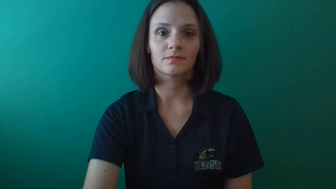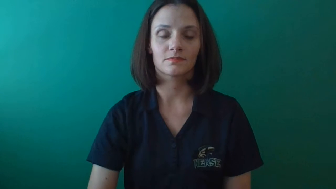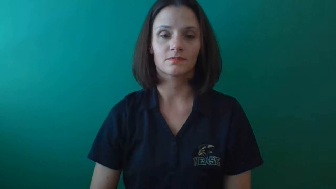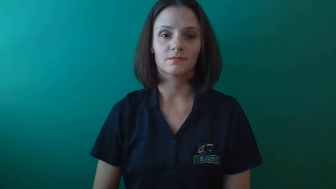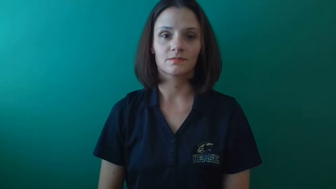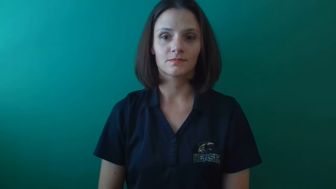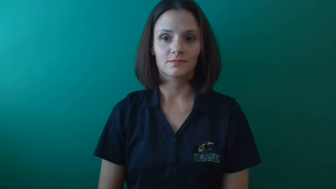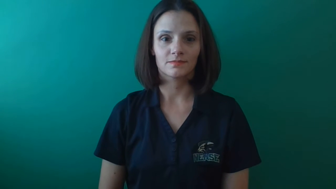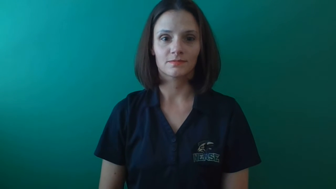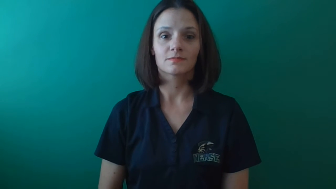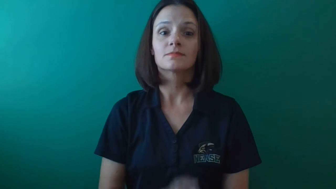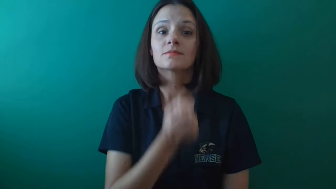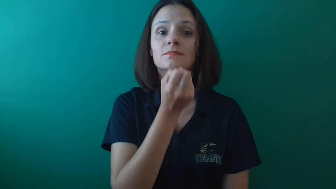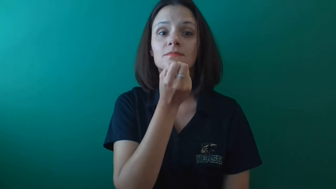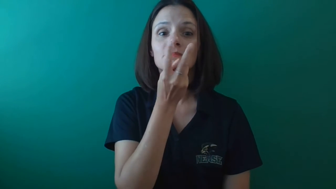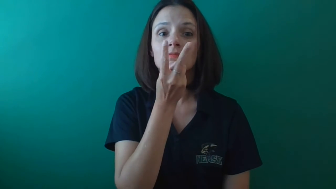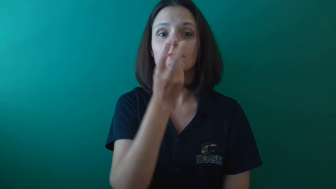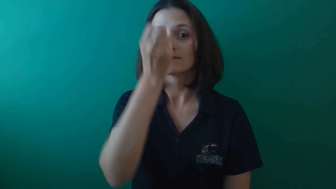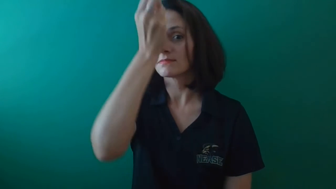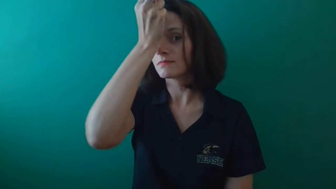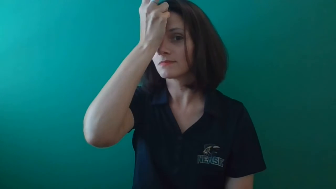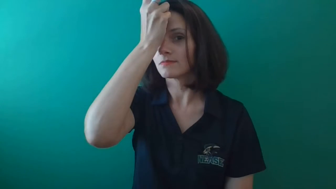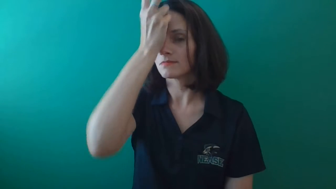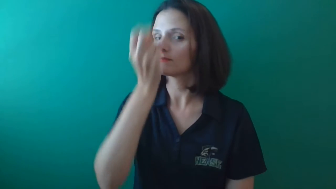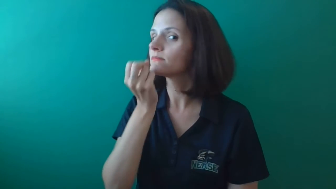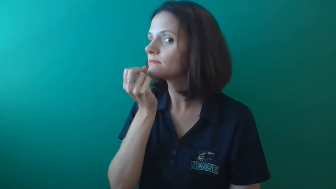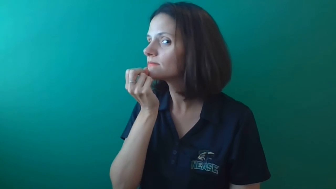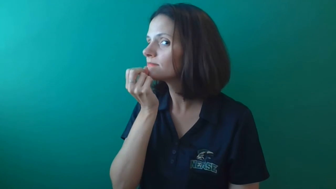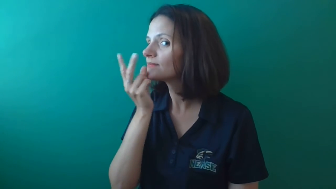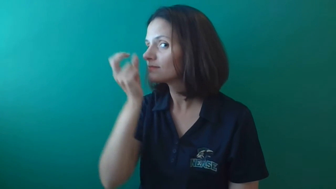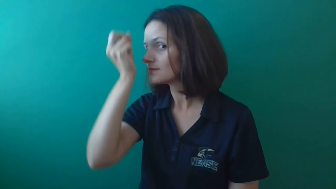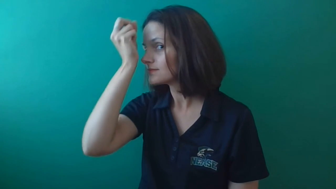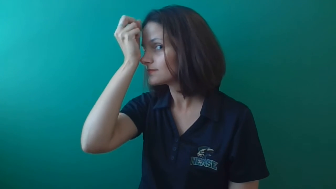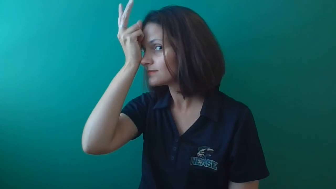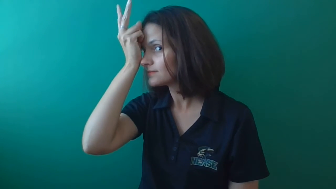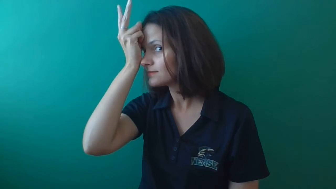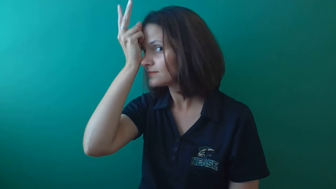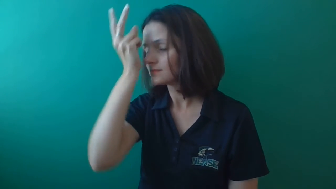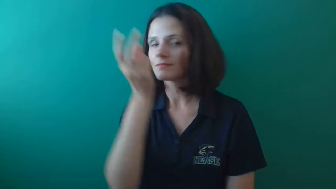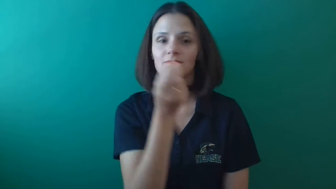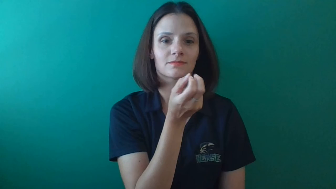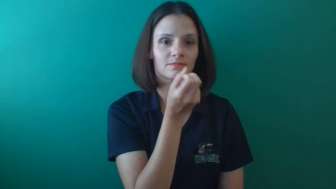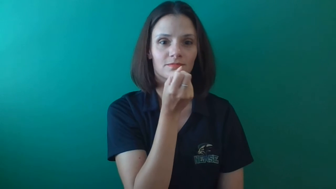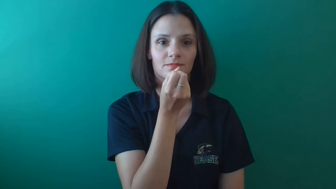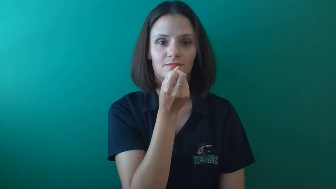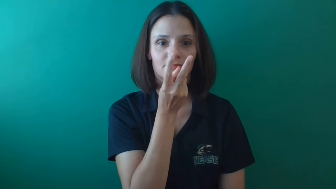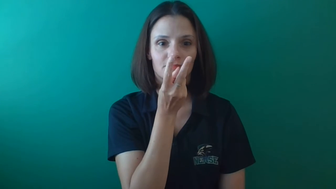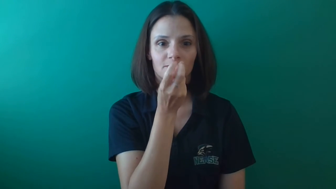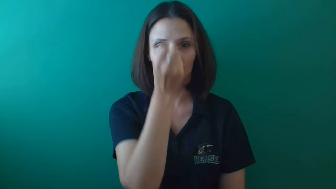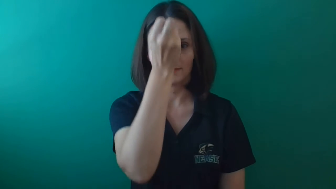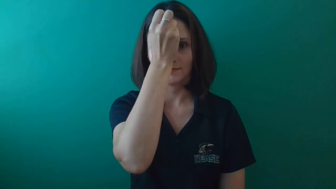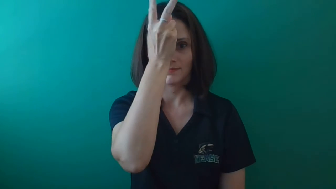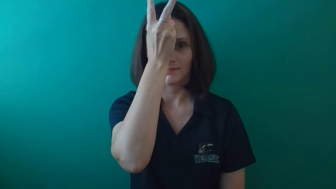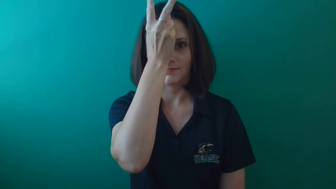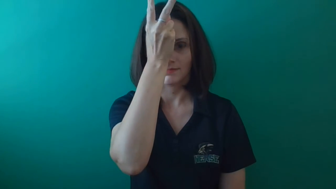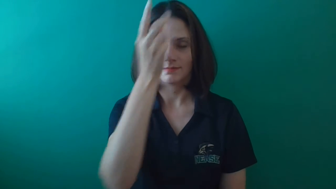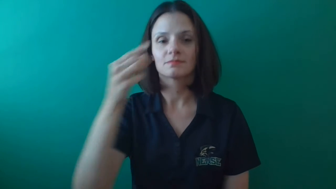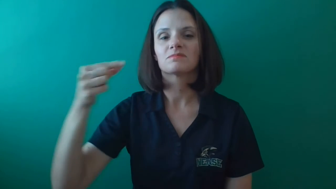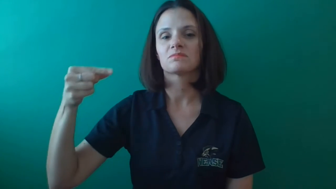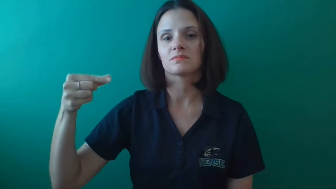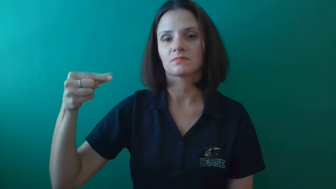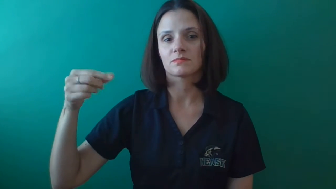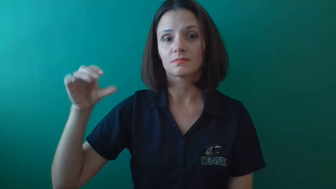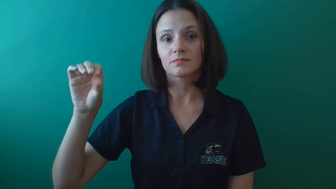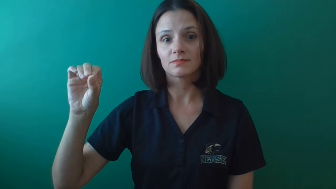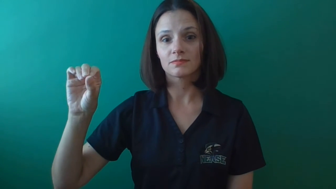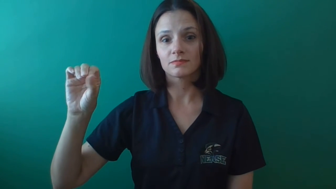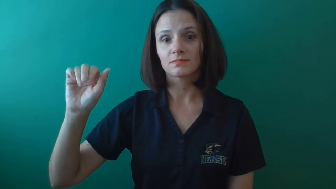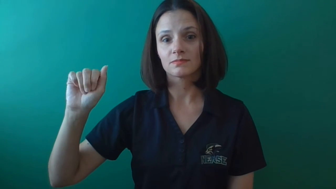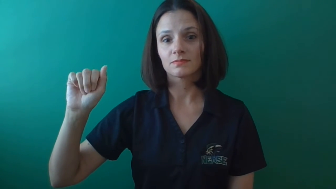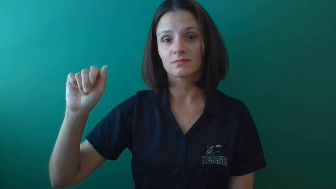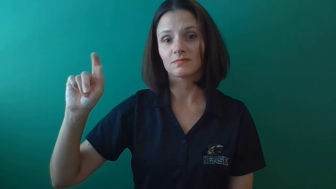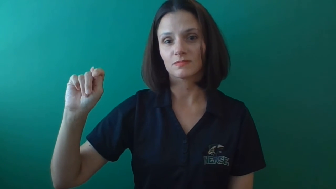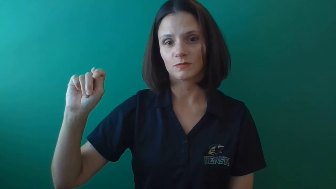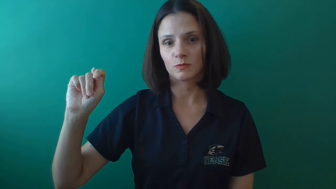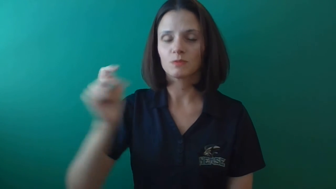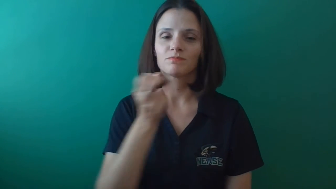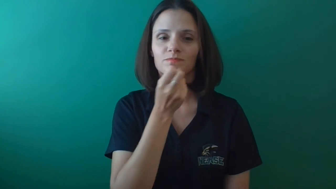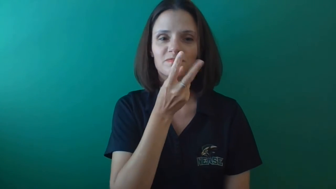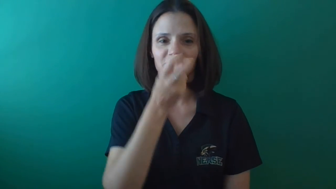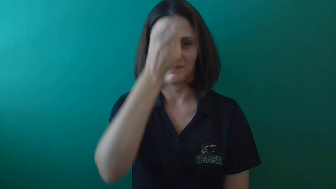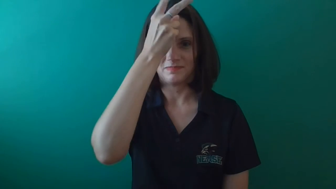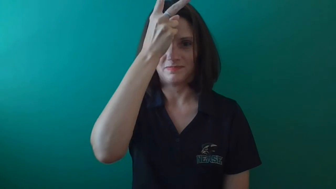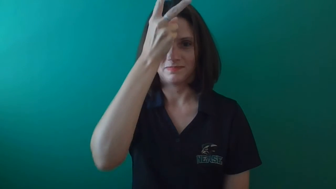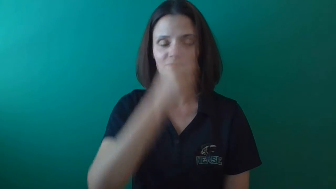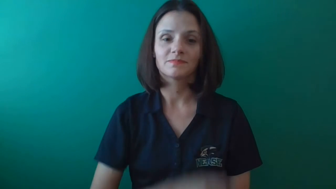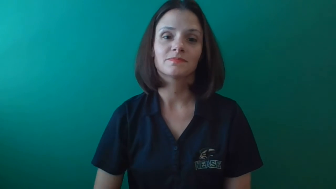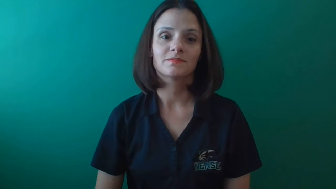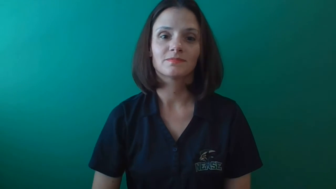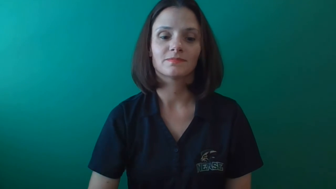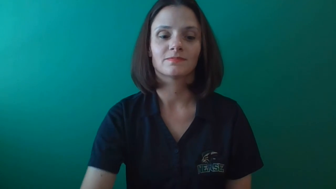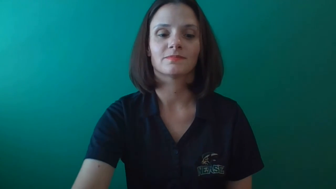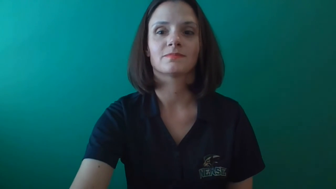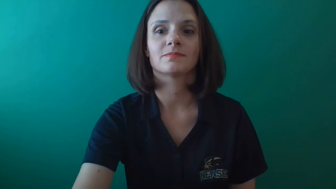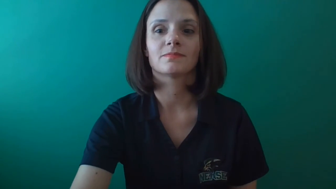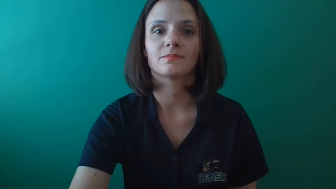goat